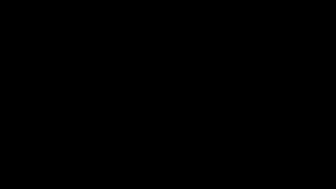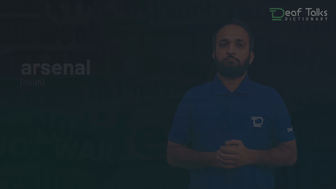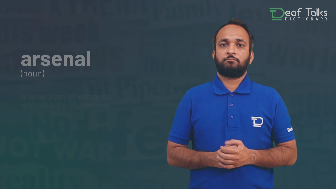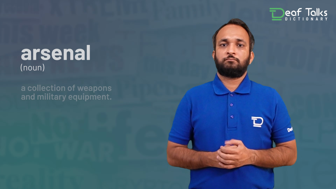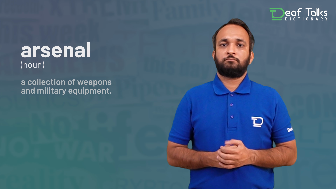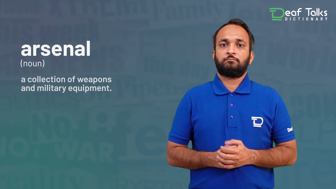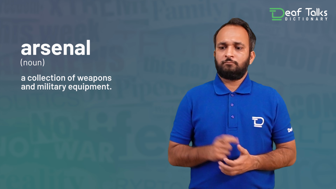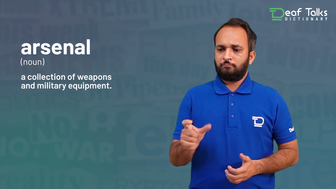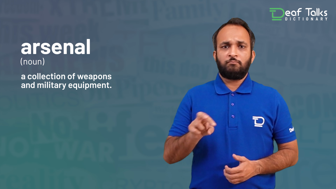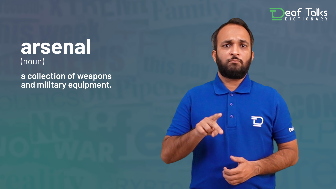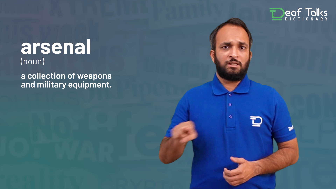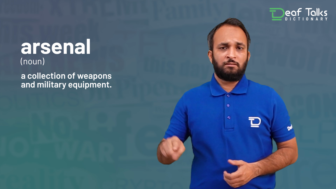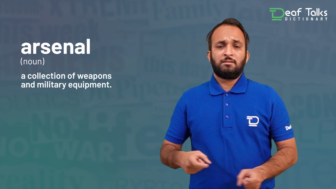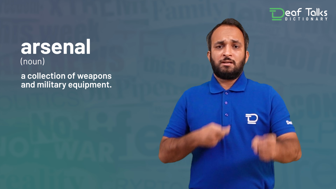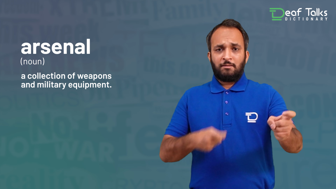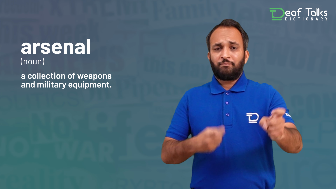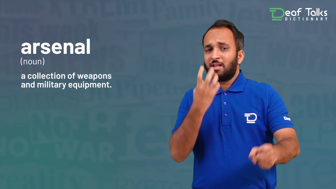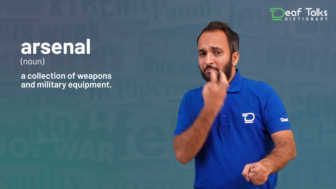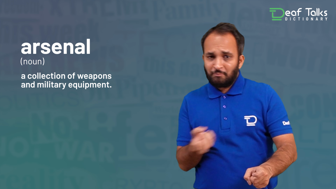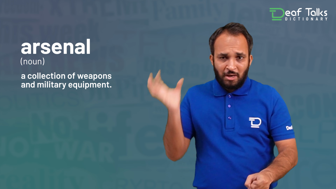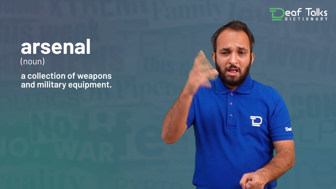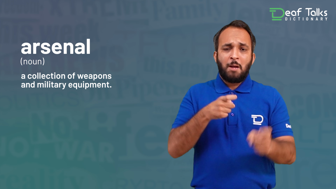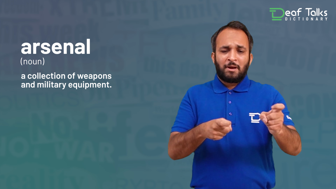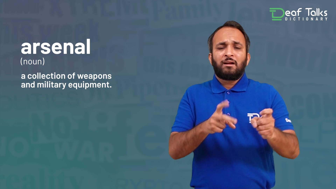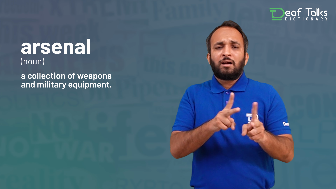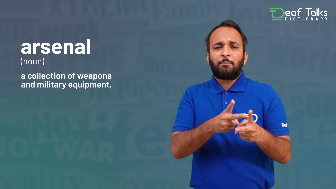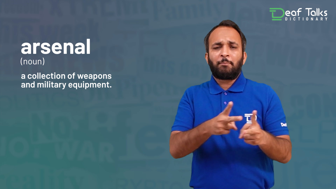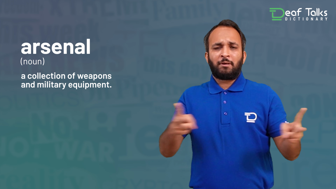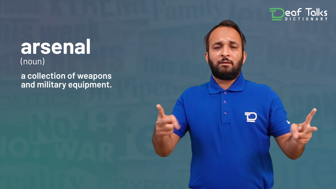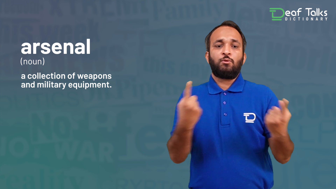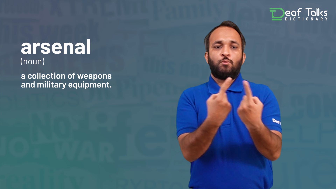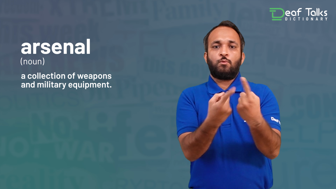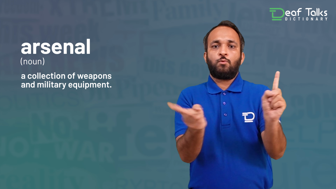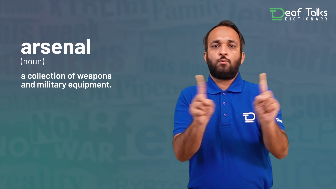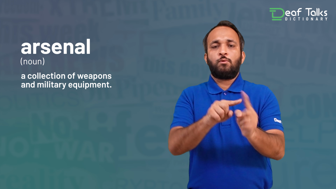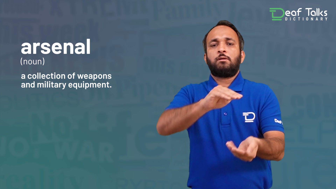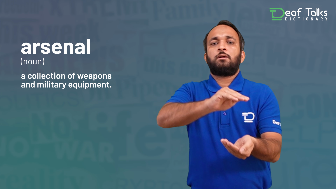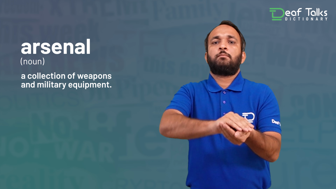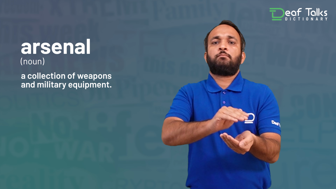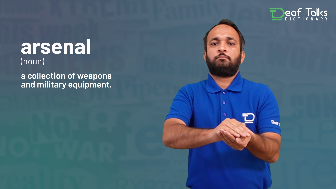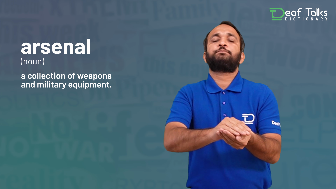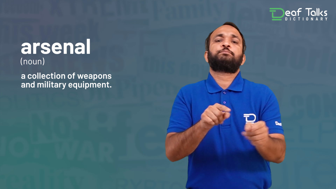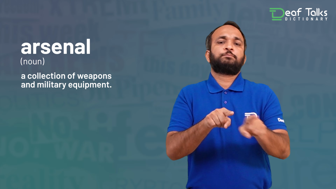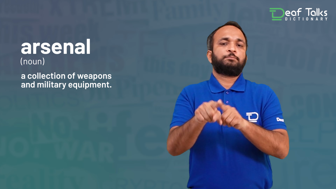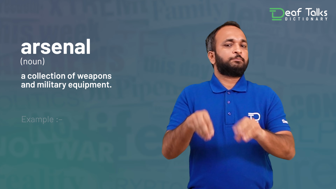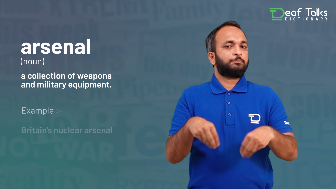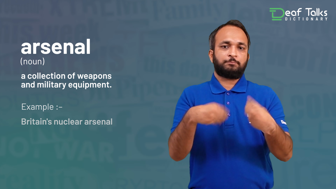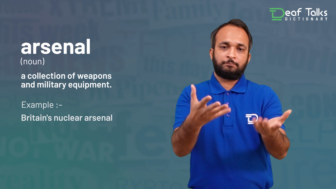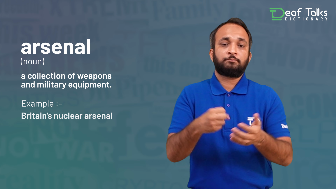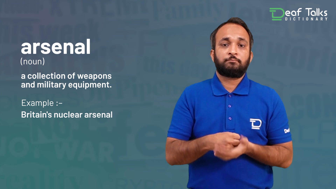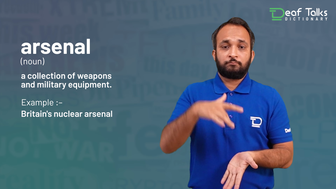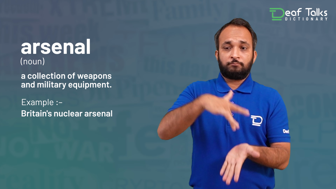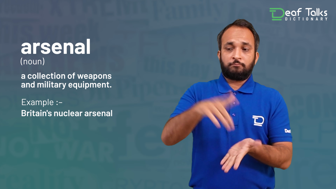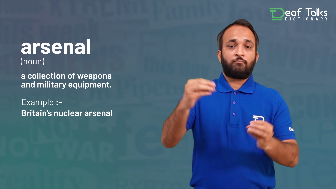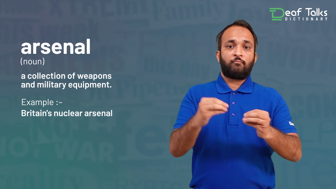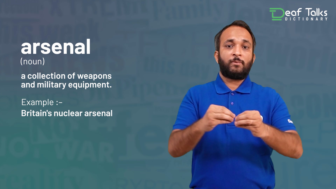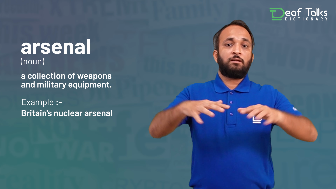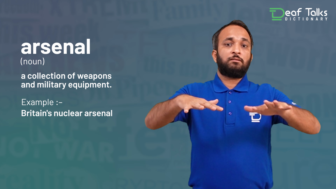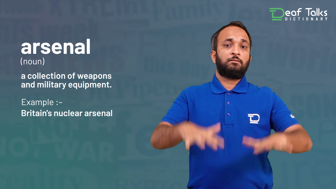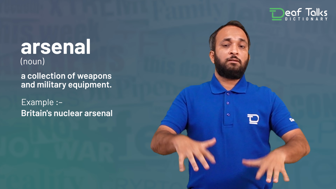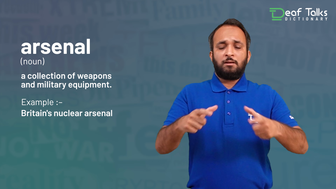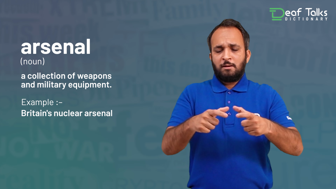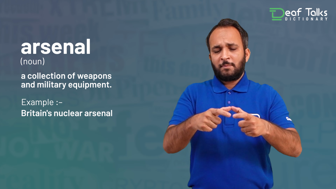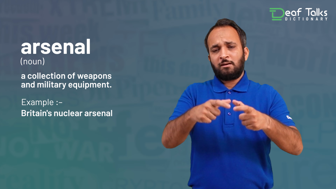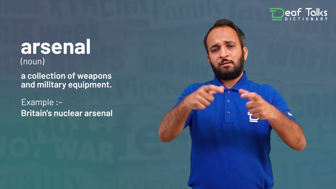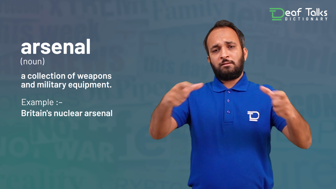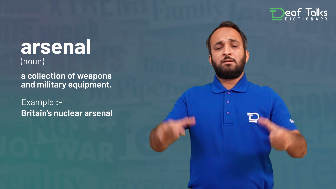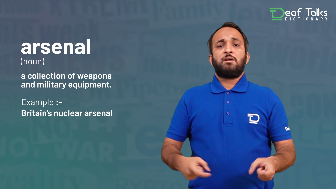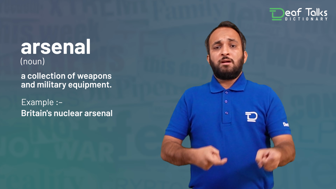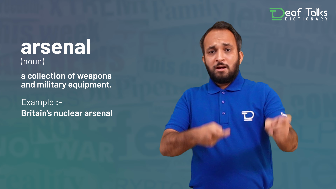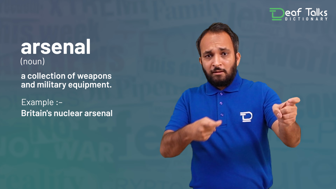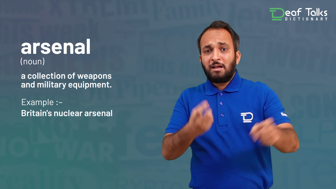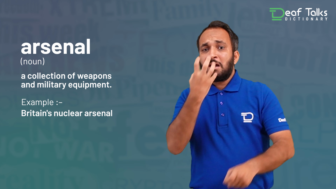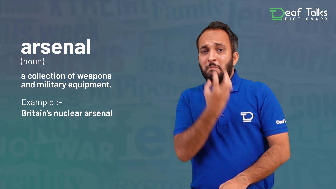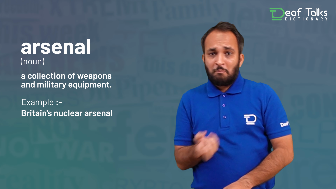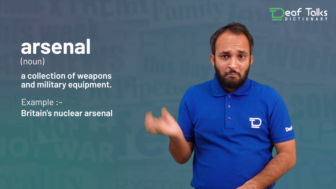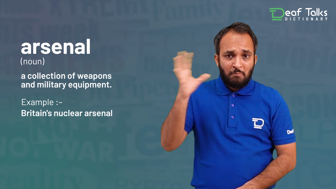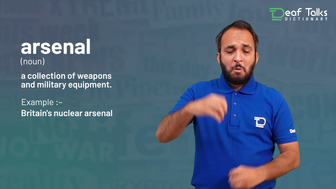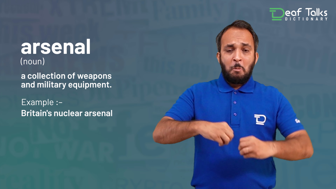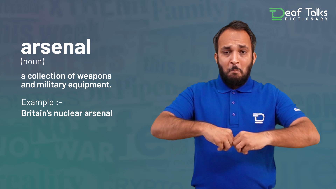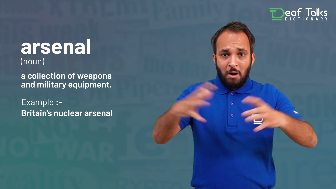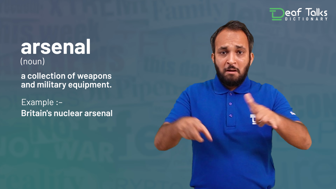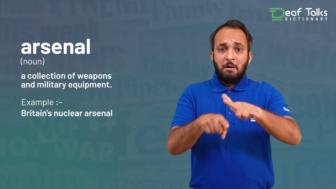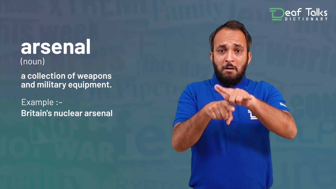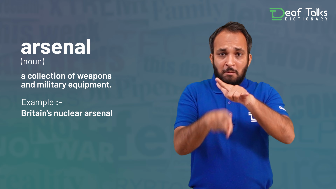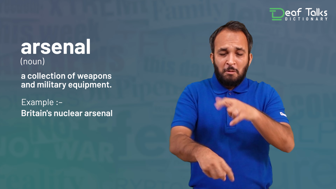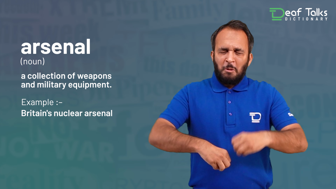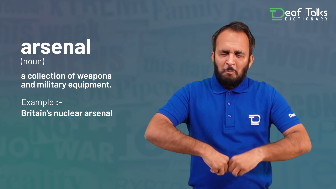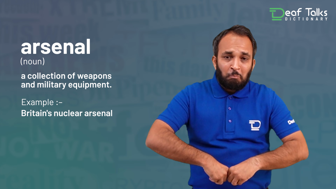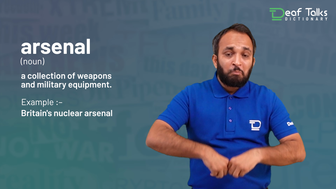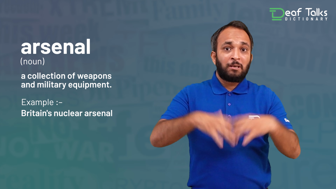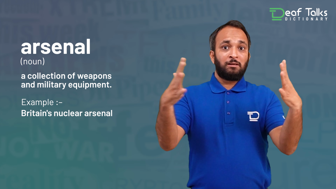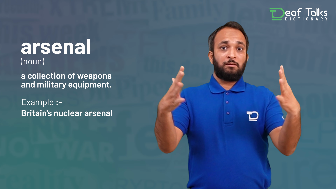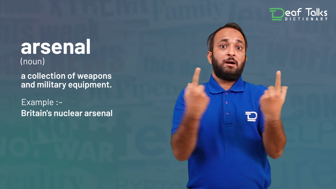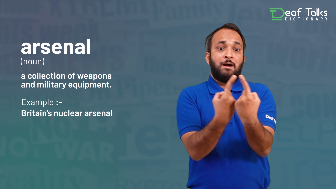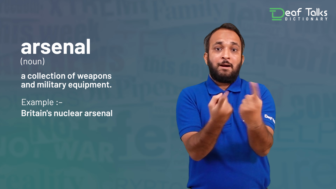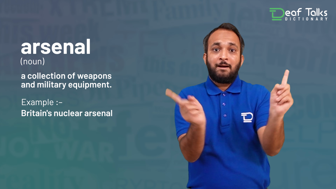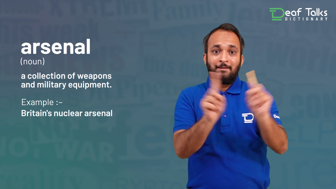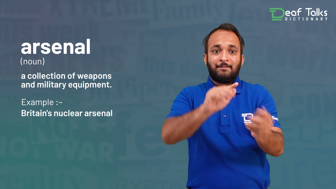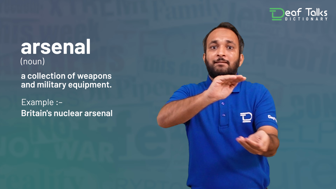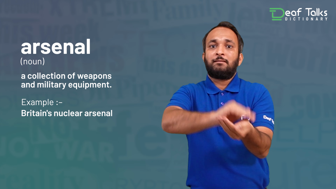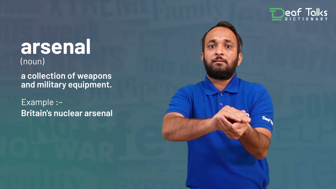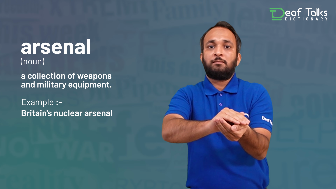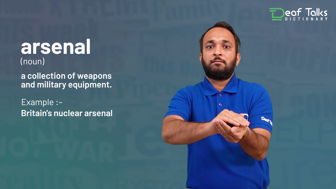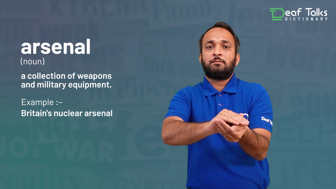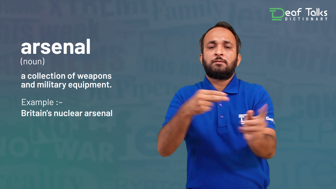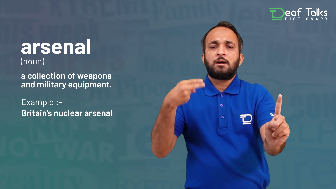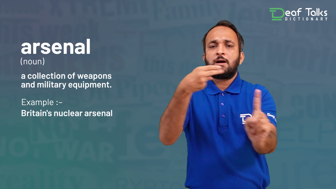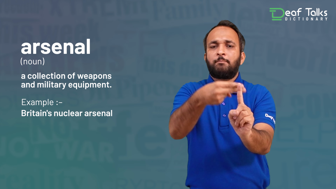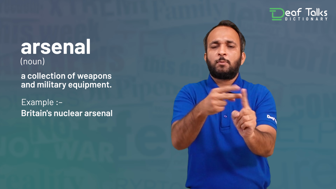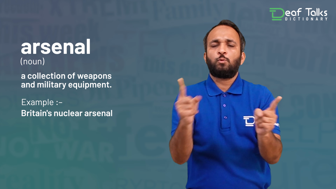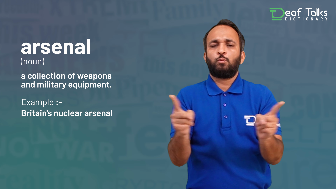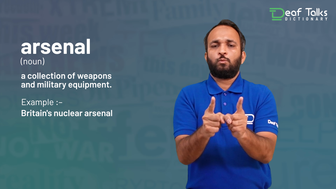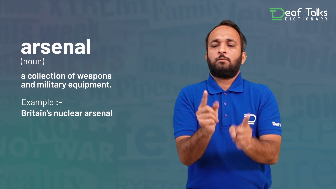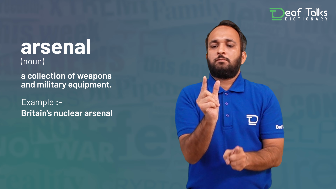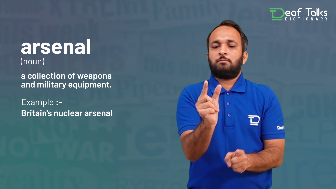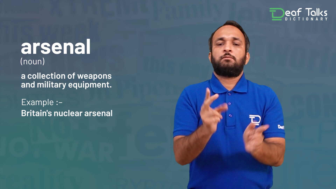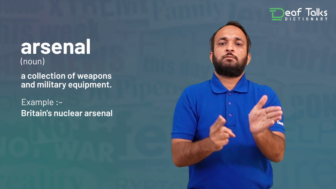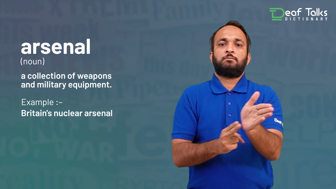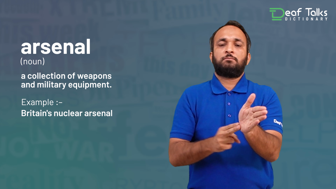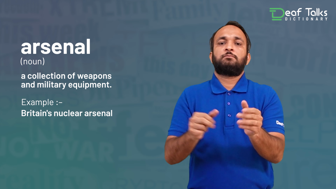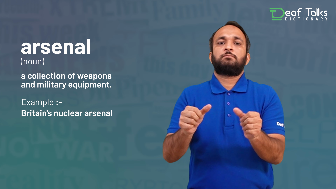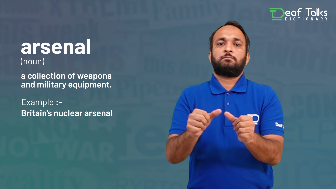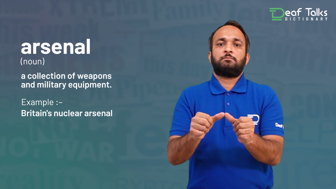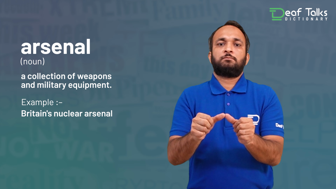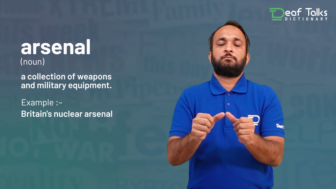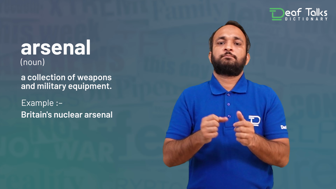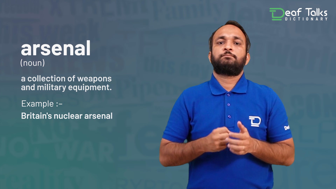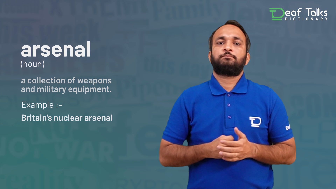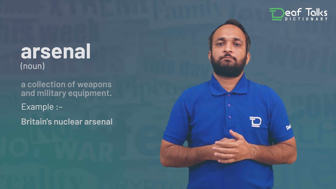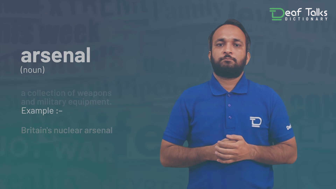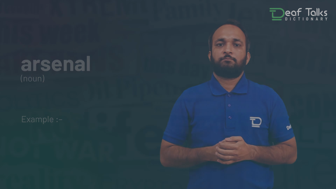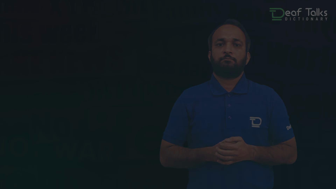Arsenal